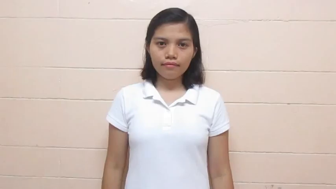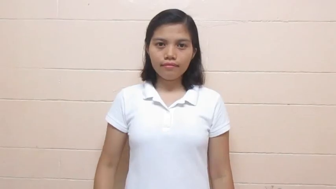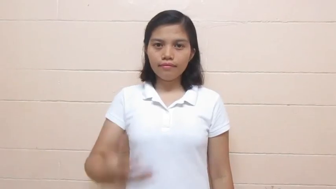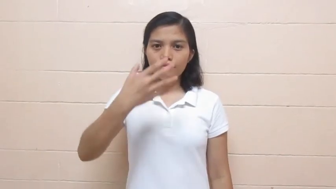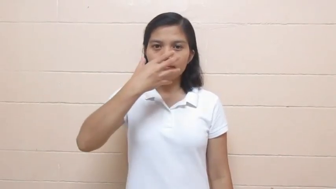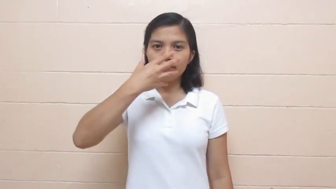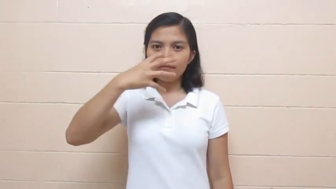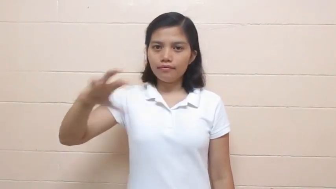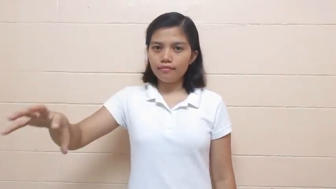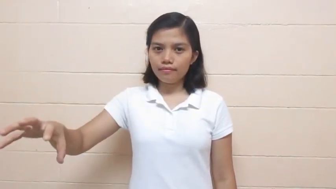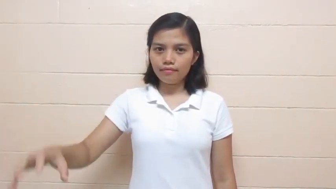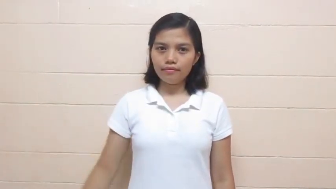HOT